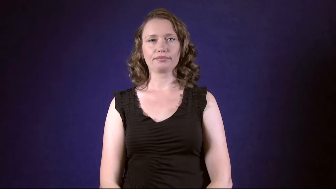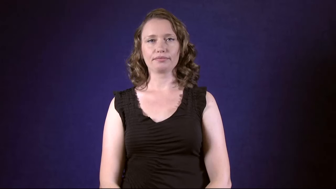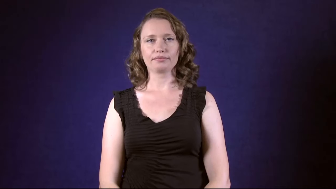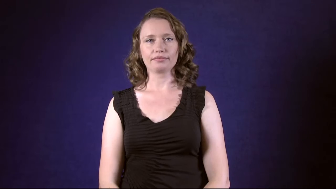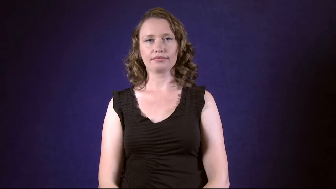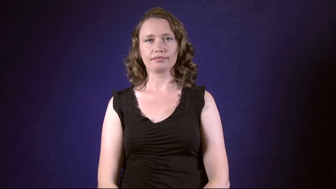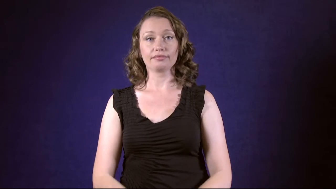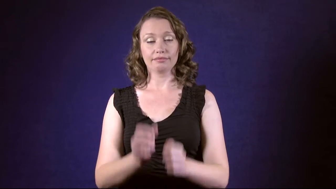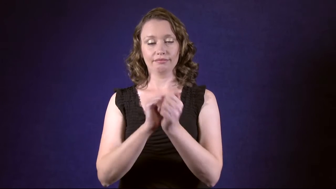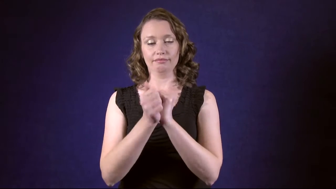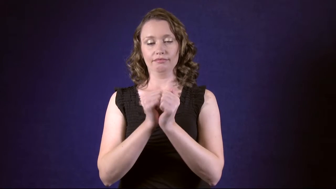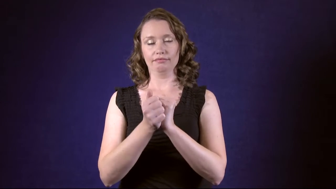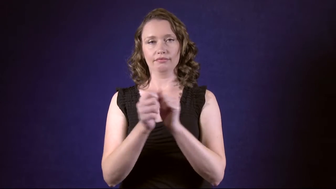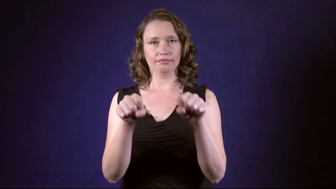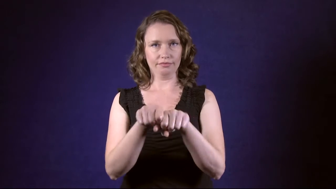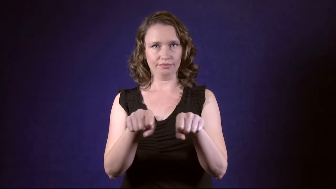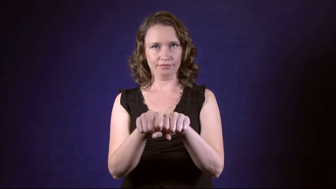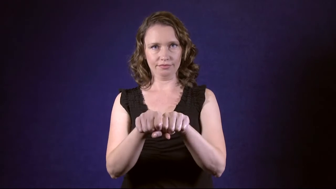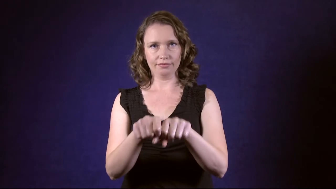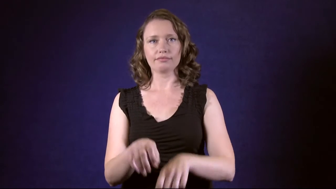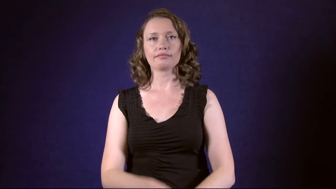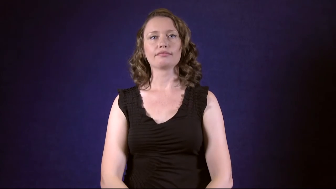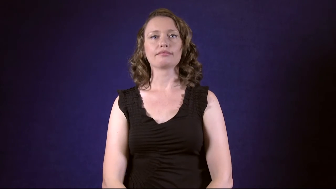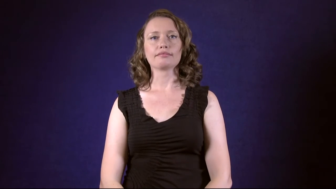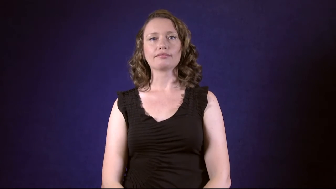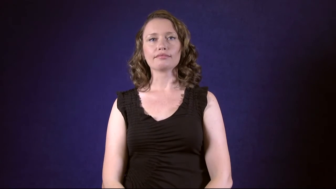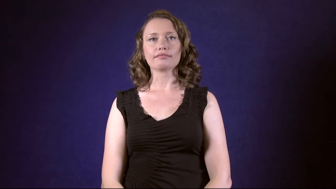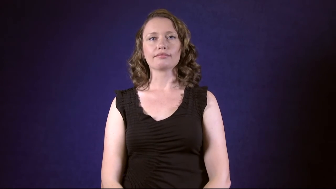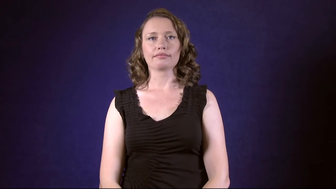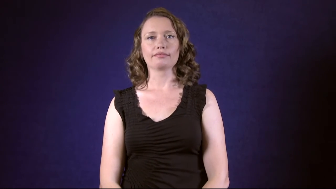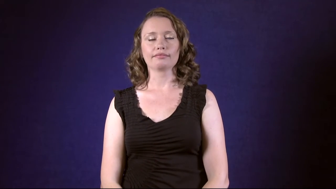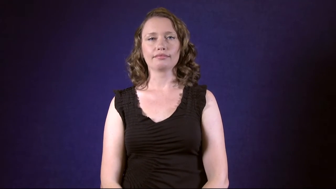Tennis Shoes